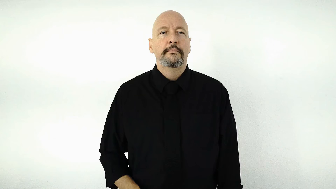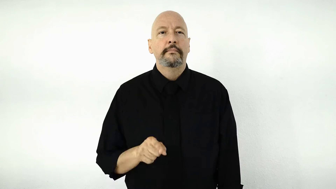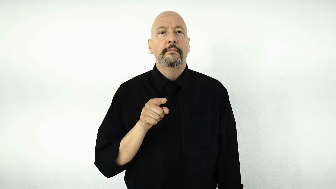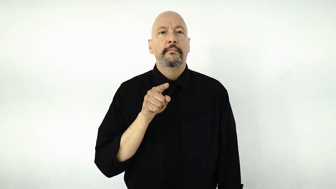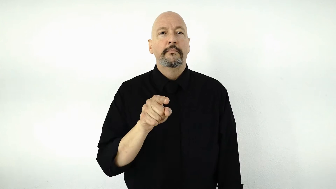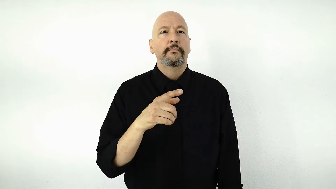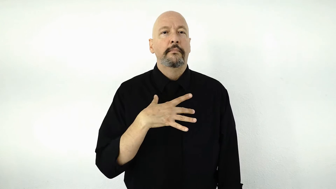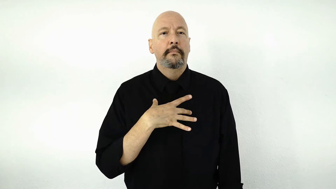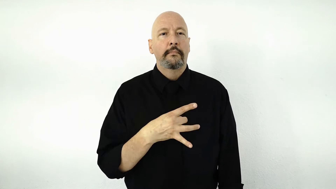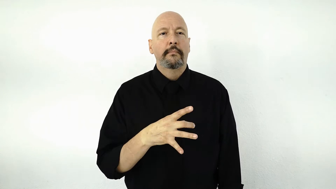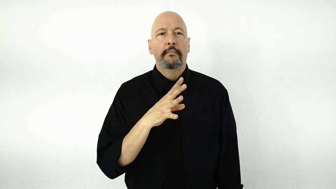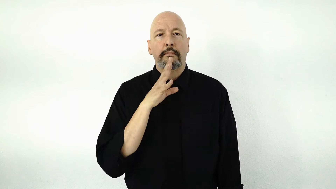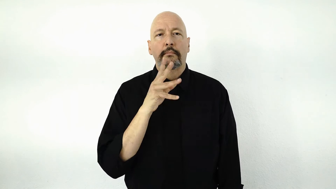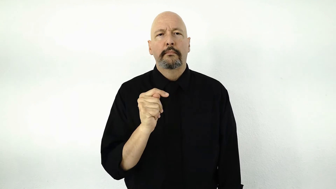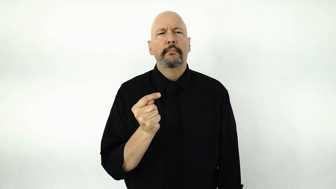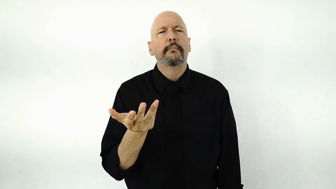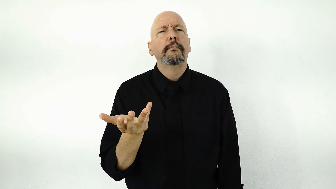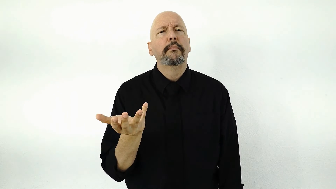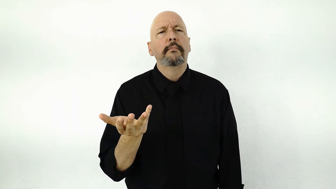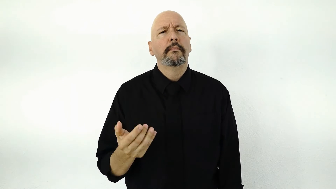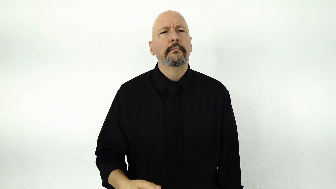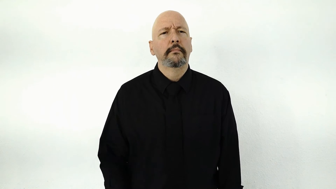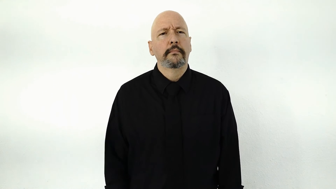YOU LIKE TALK-ABOUT WHAT?